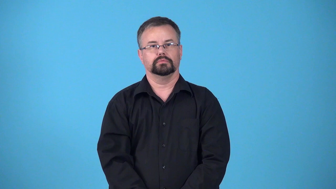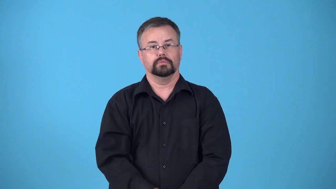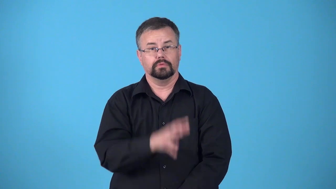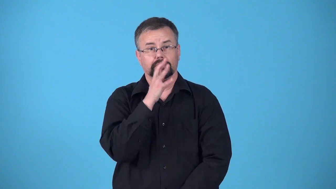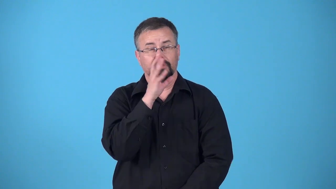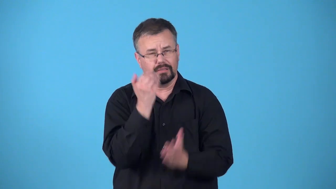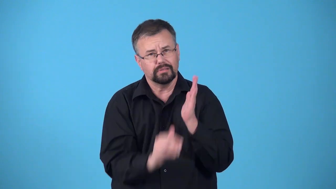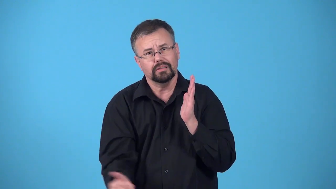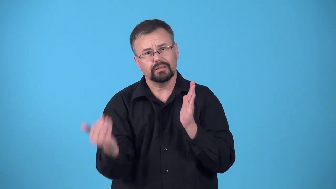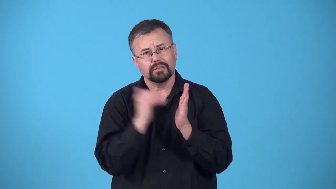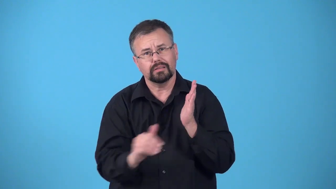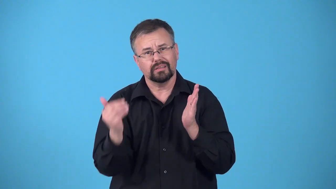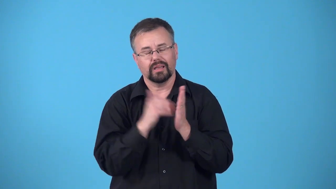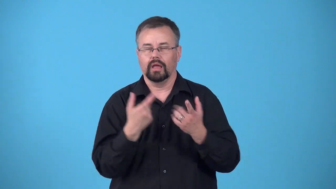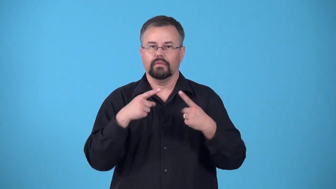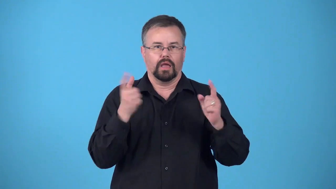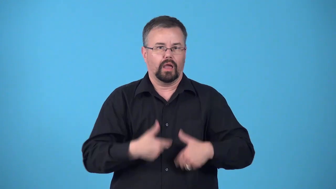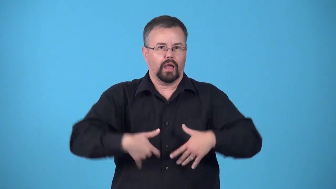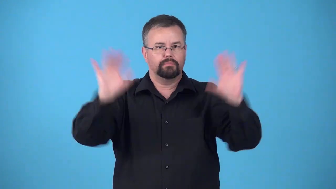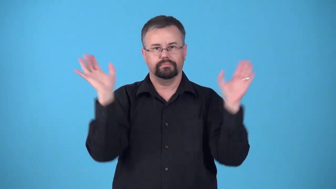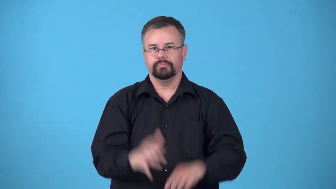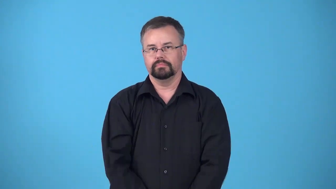talk until you are blue in the face